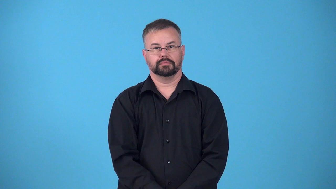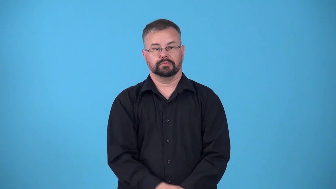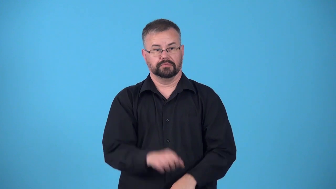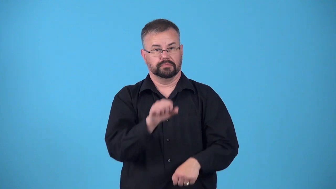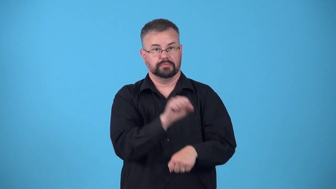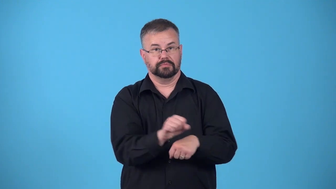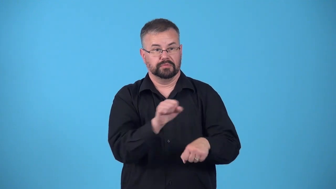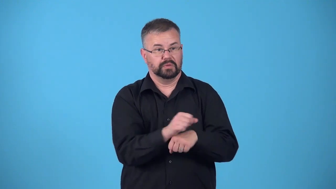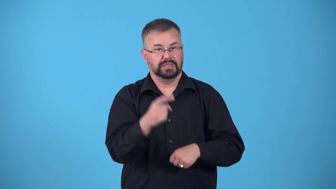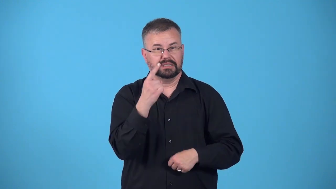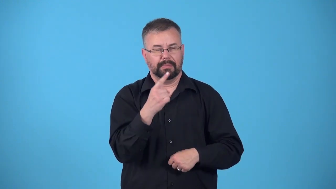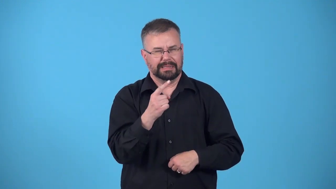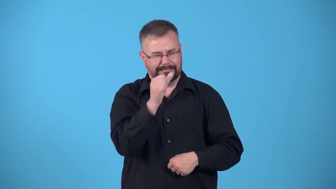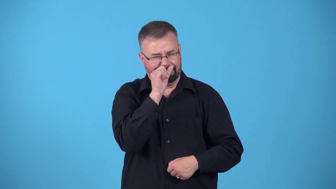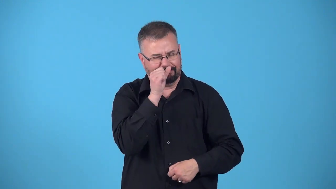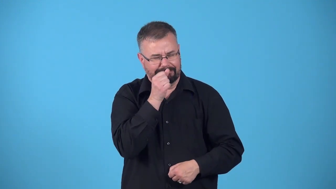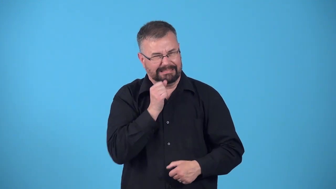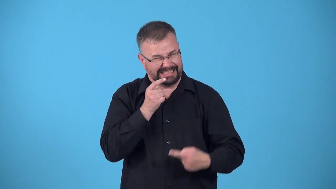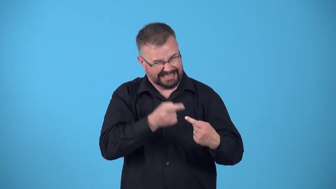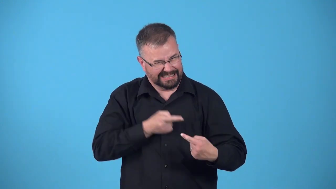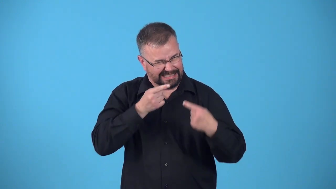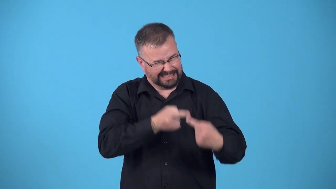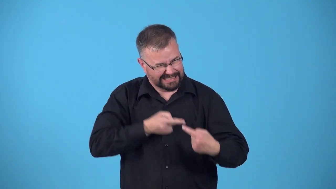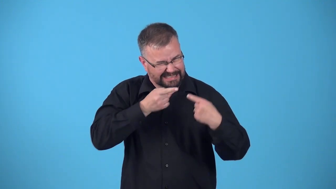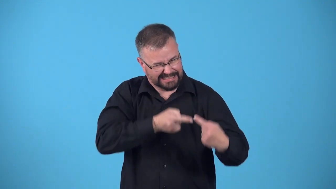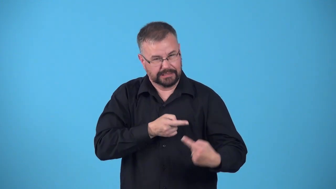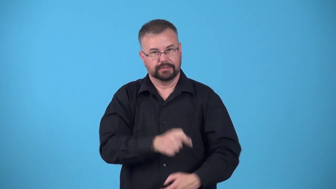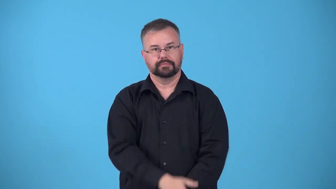wade through